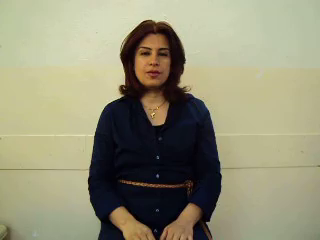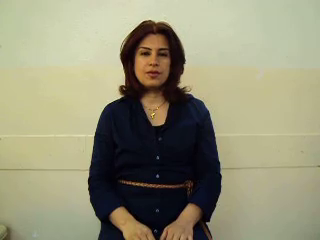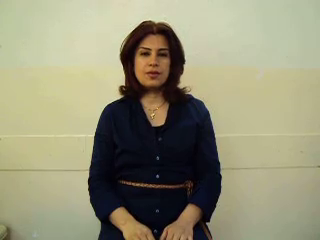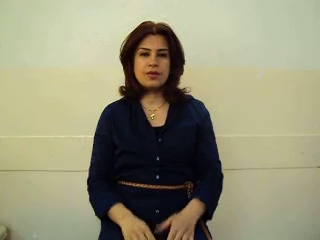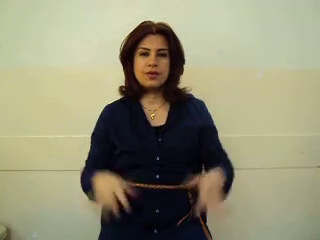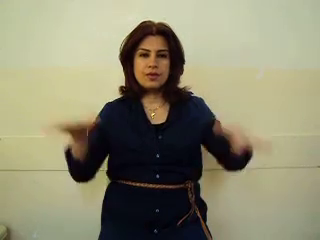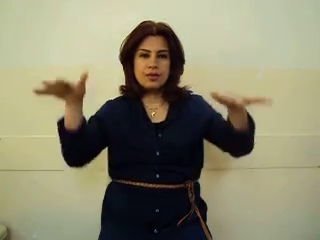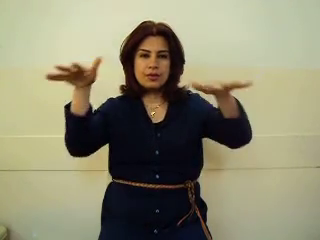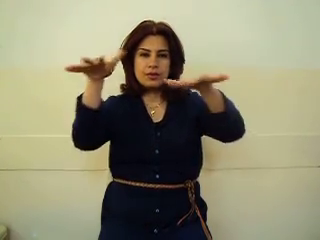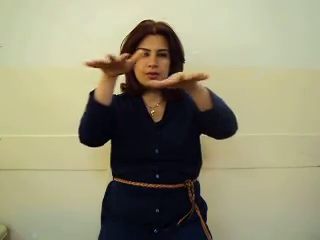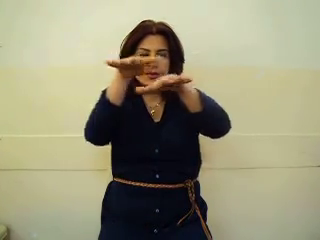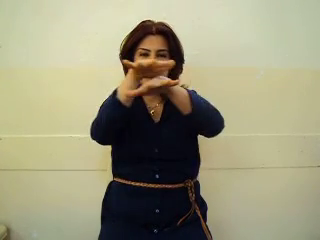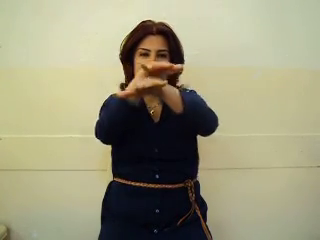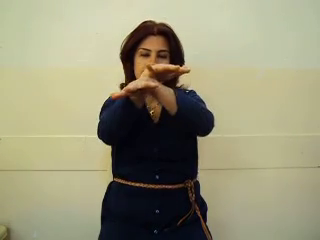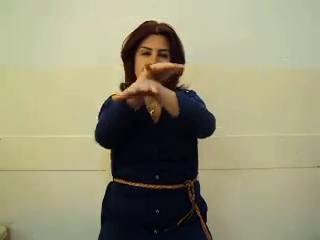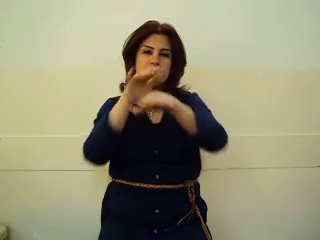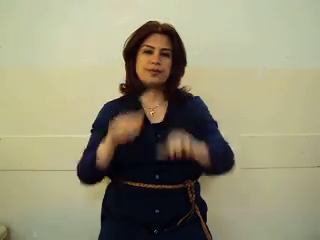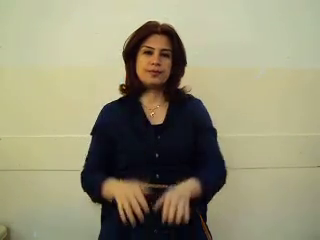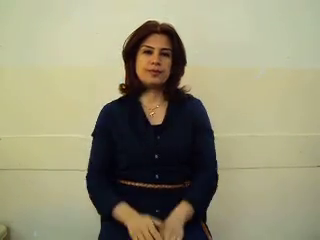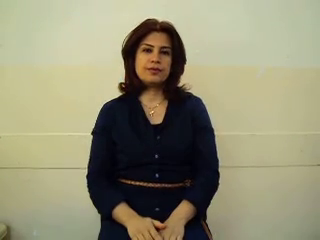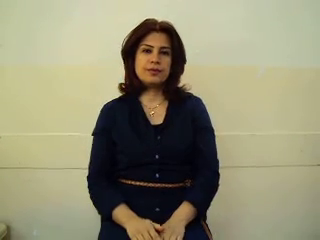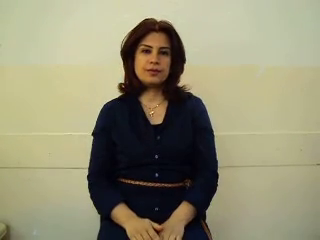cloud